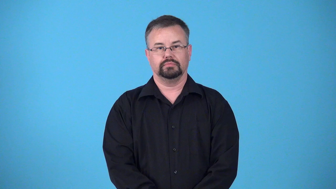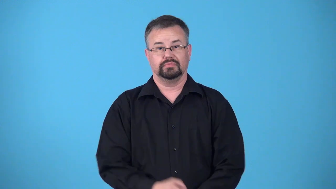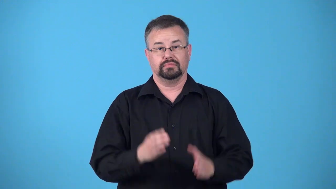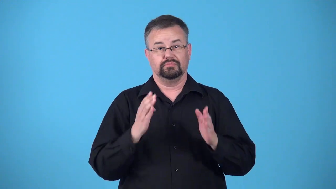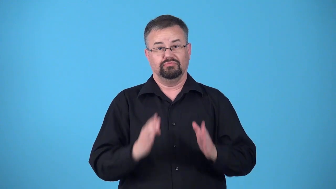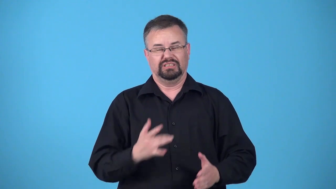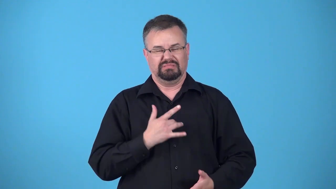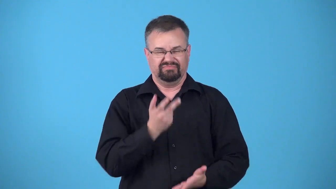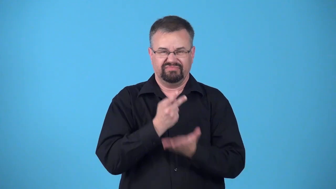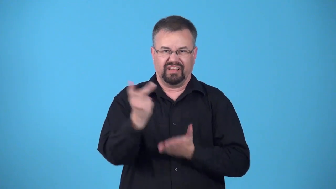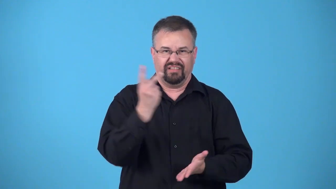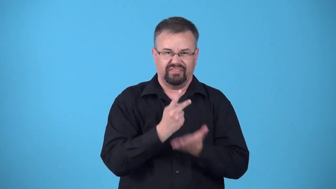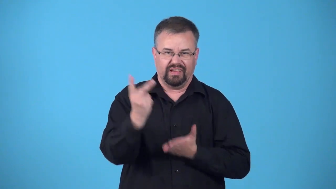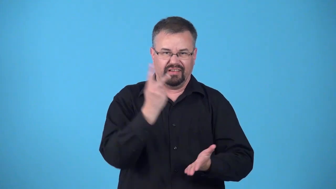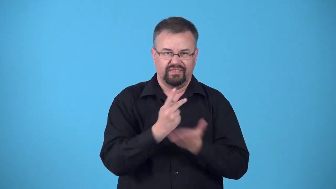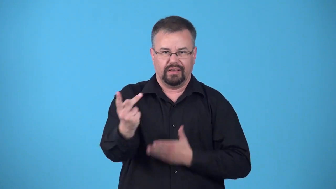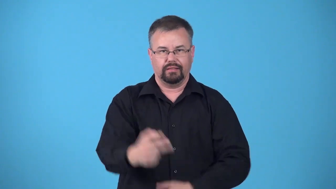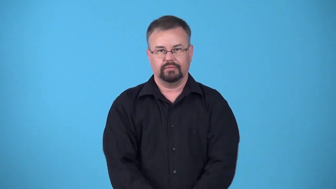loser